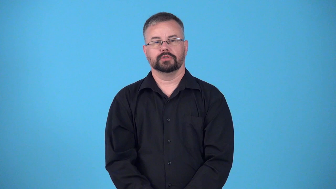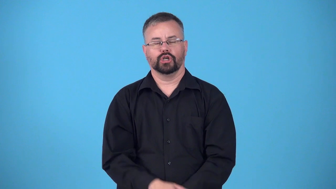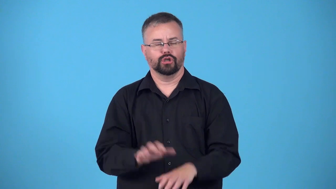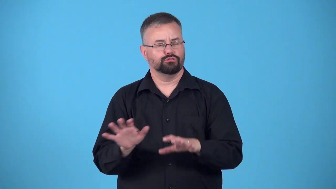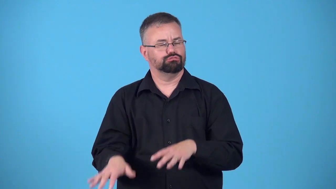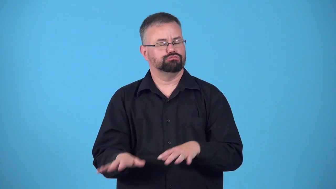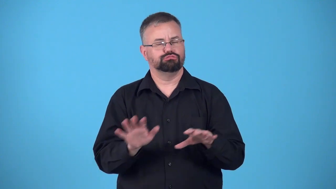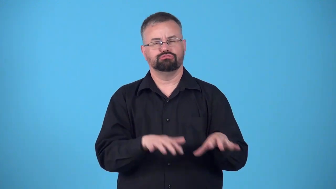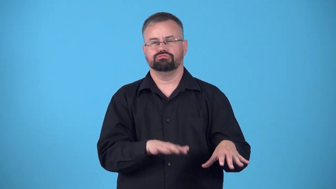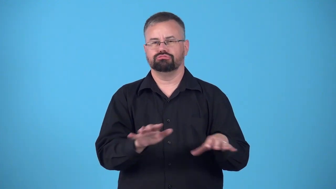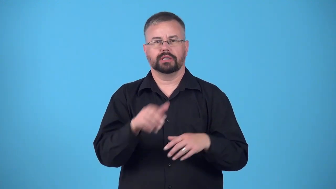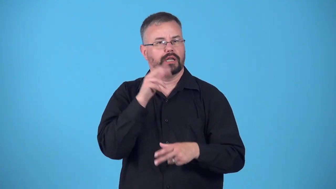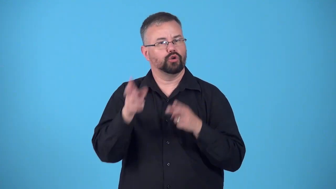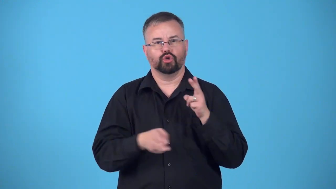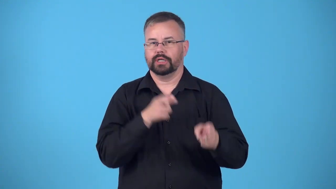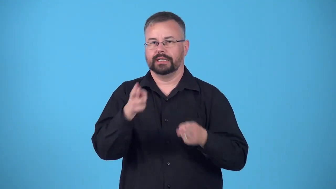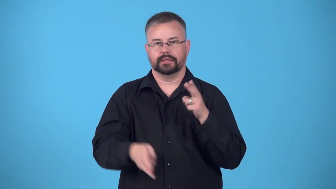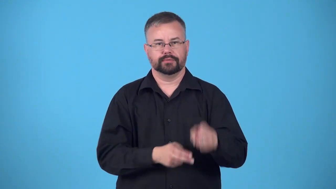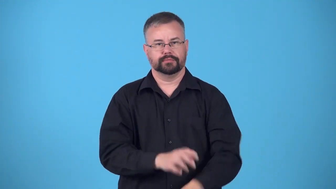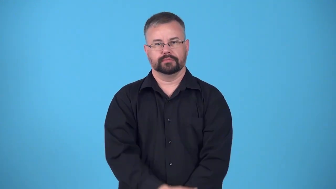take your time